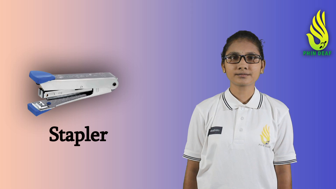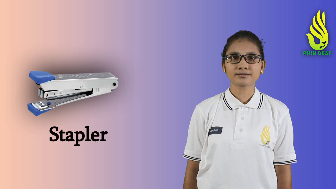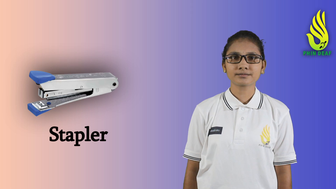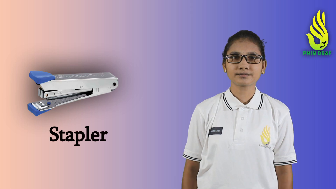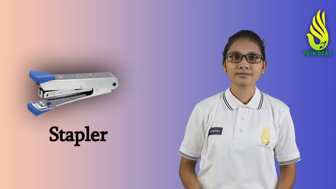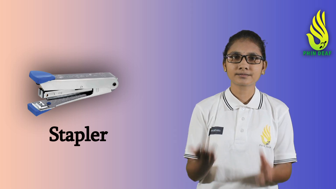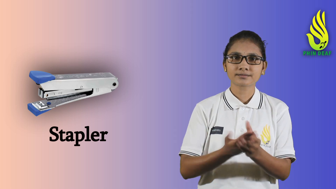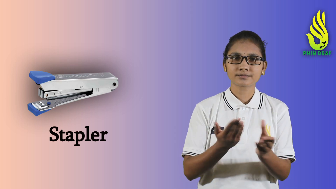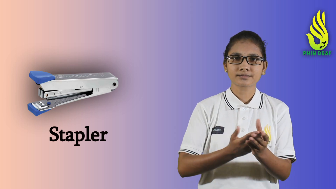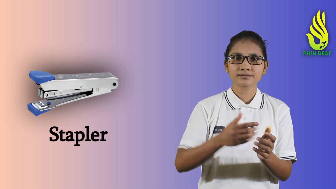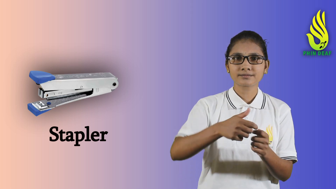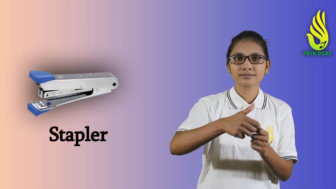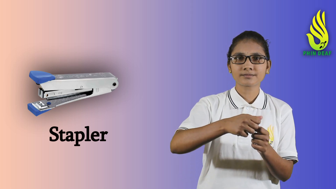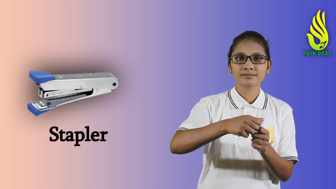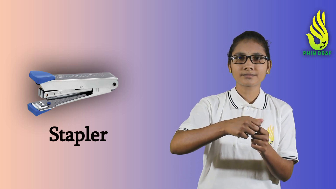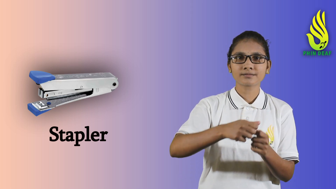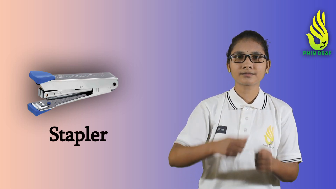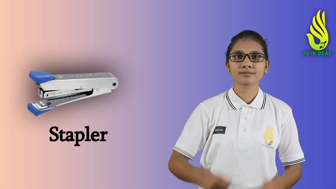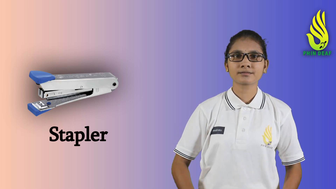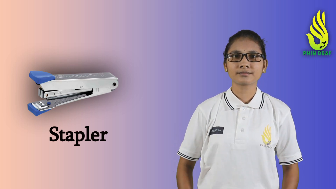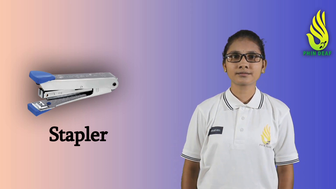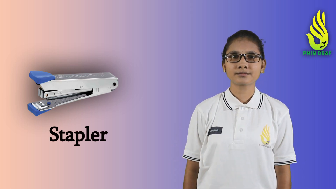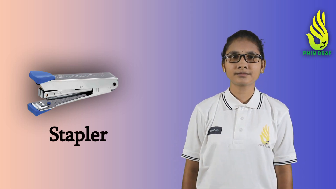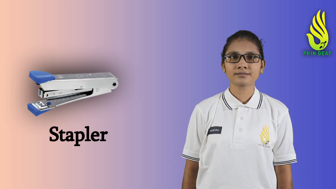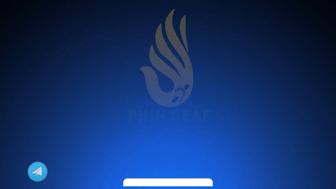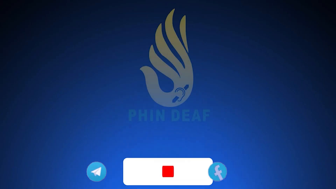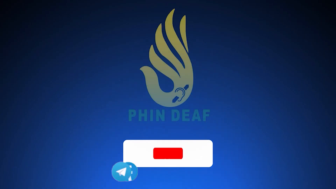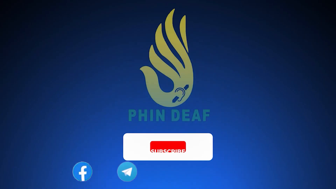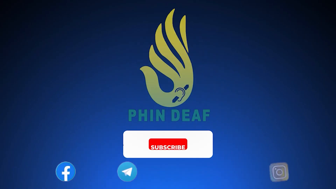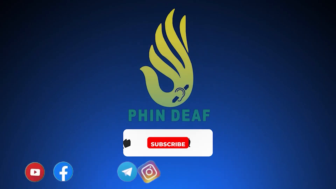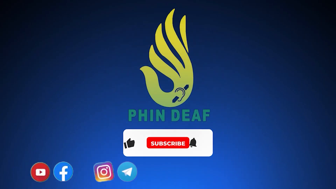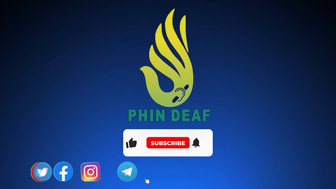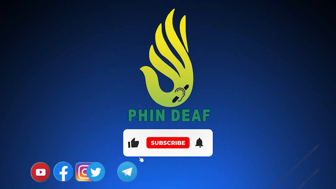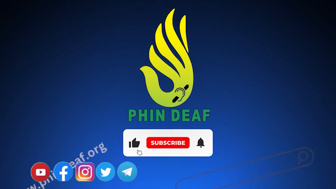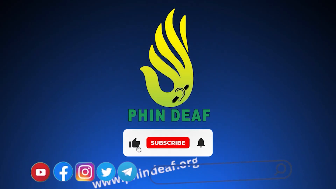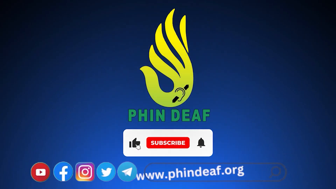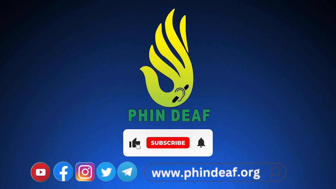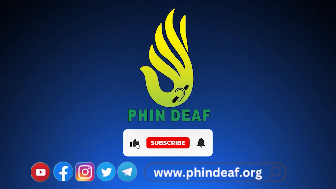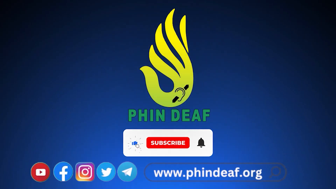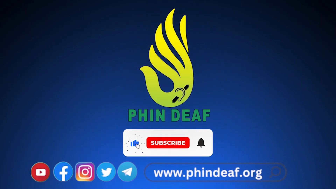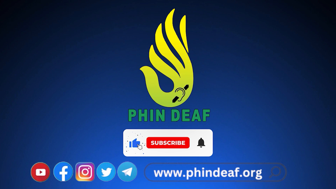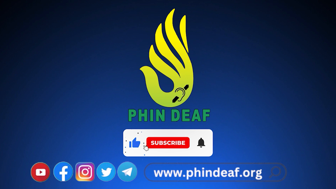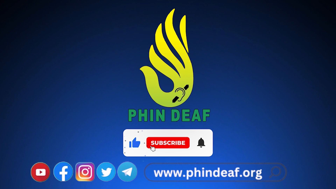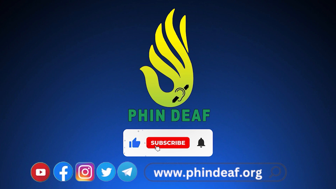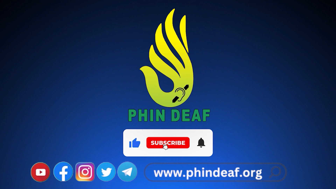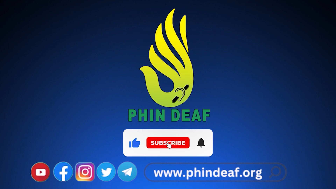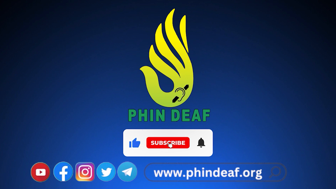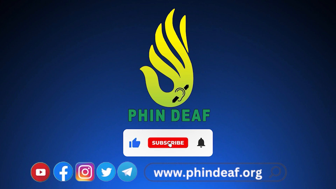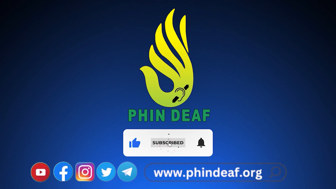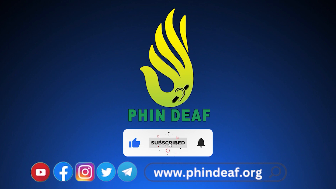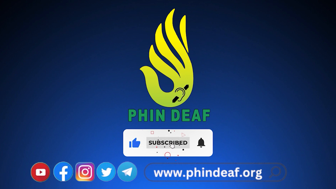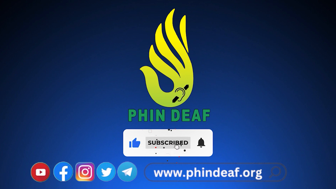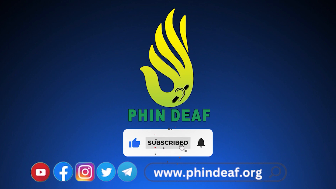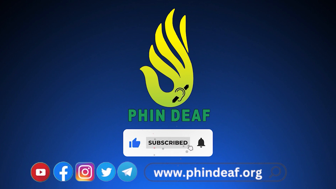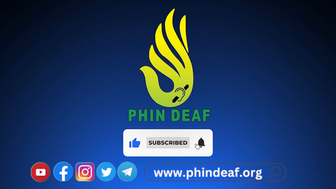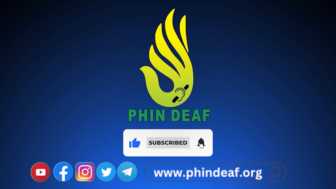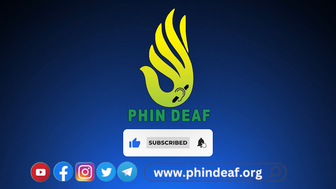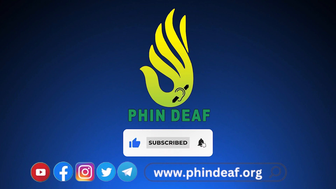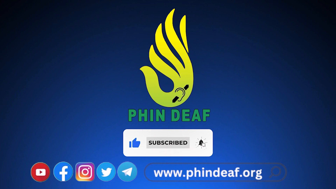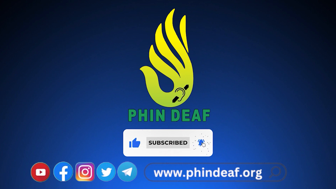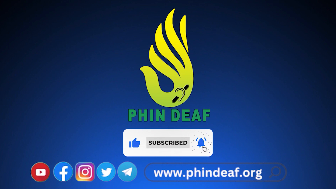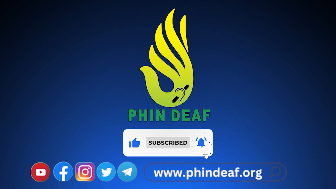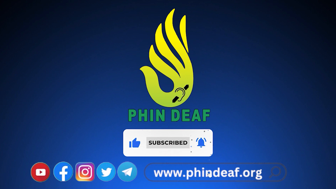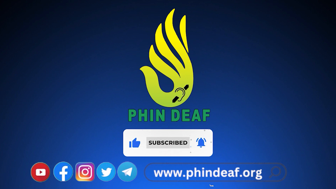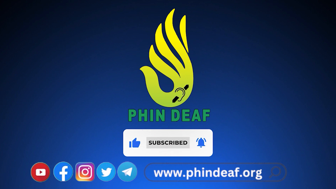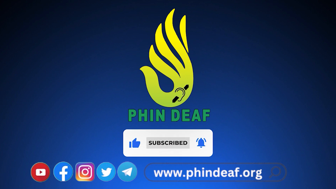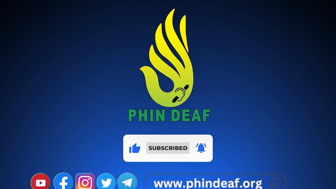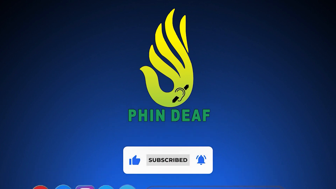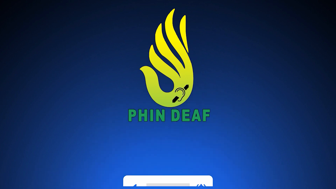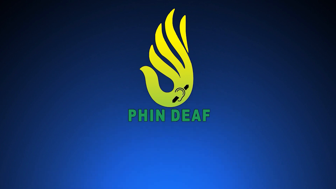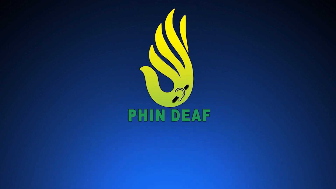Stapler